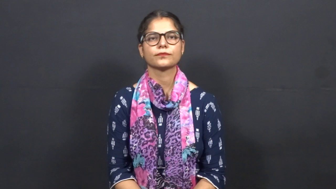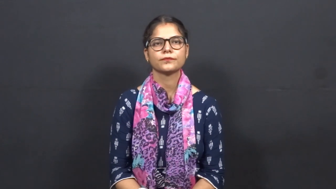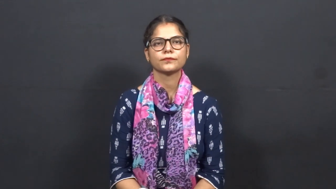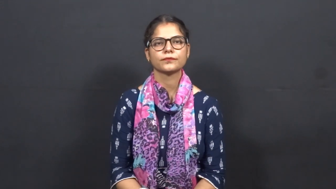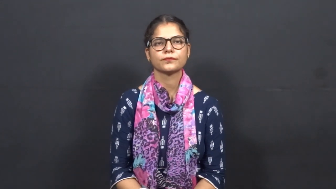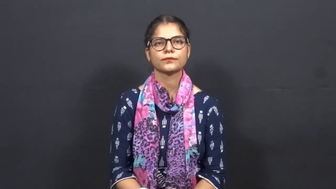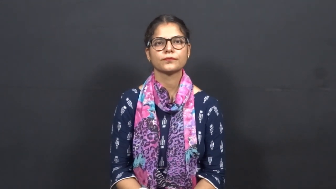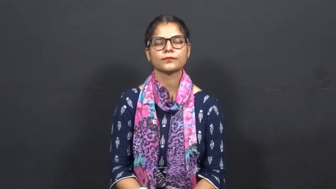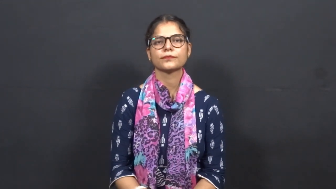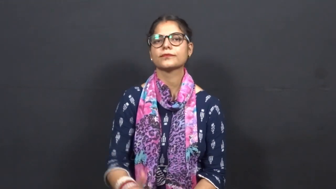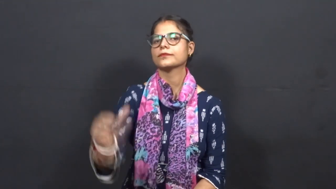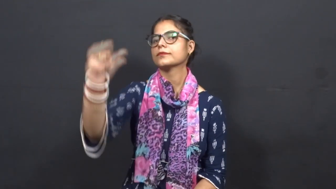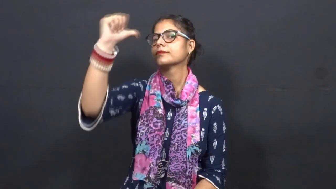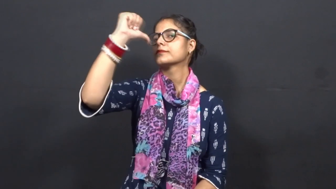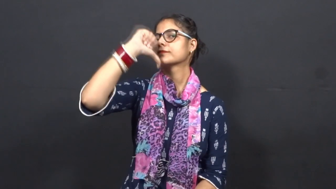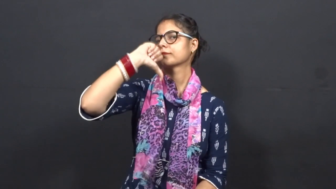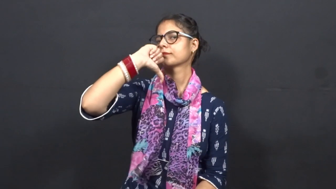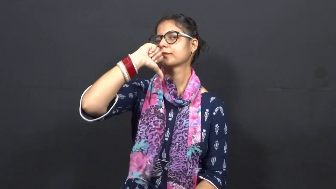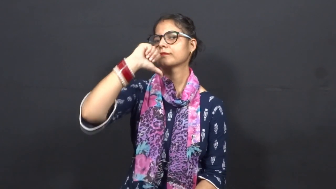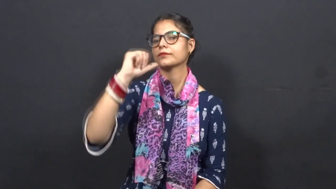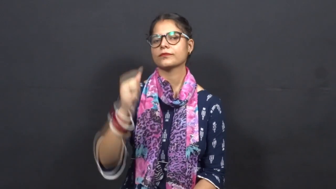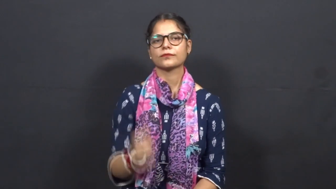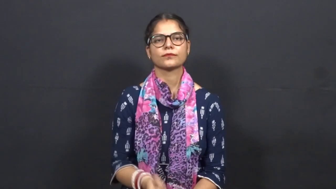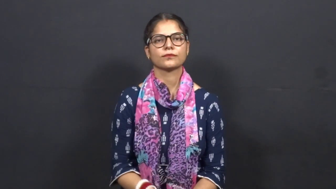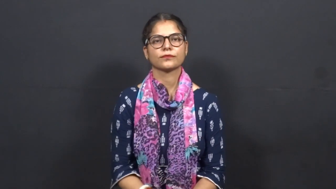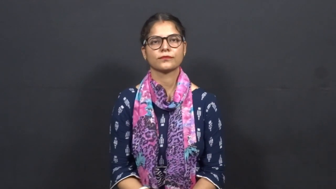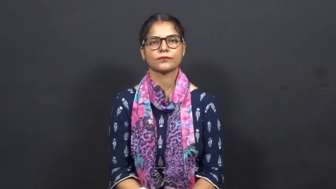Drink